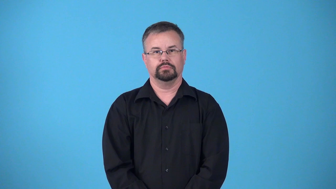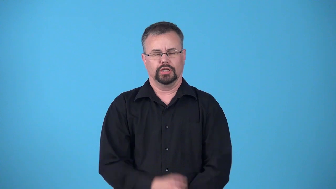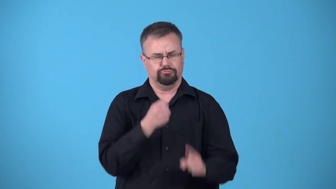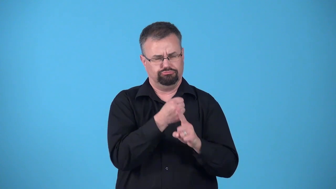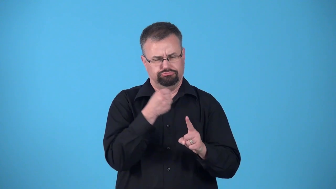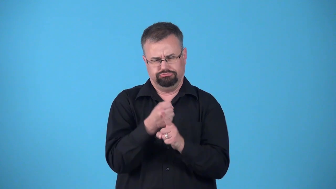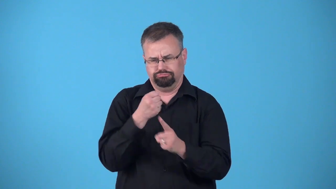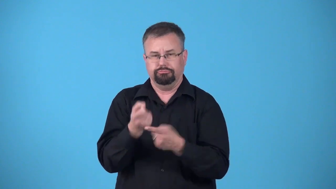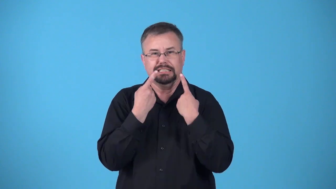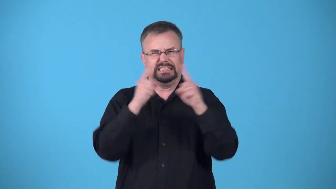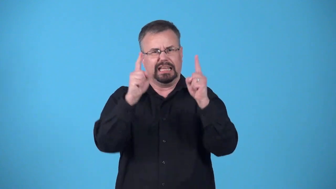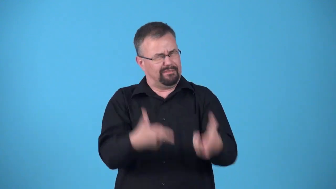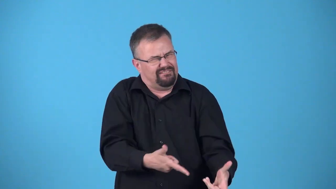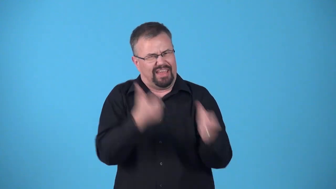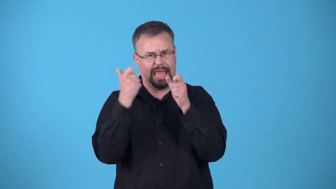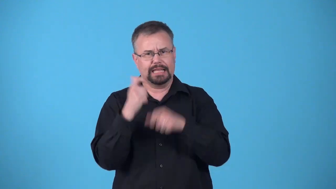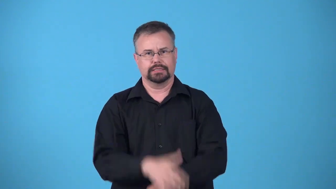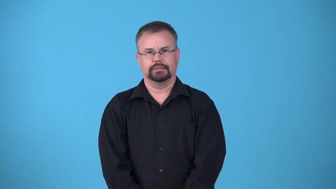hat trick